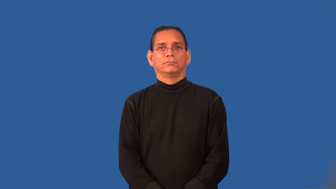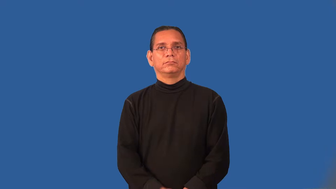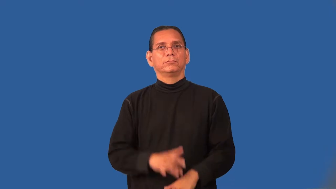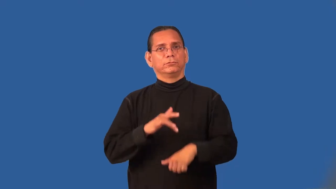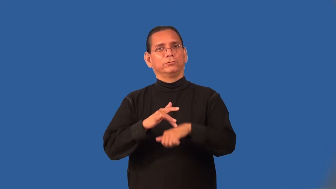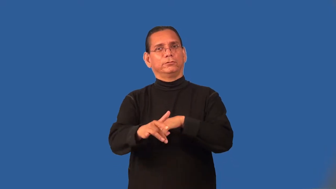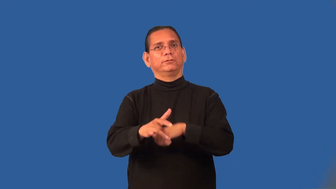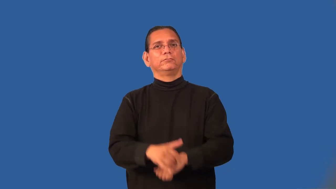premature